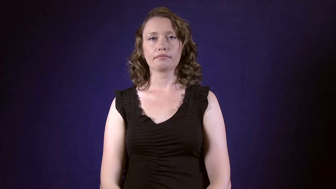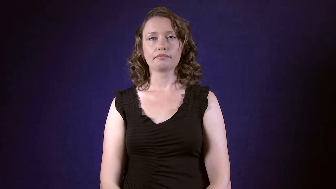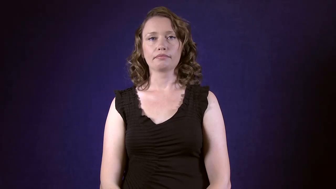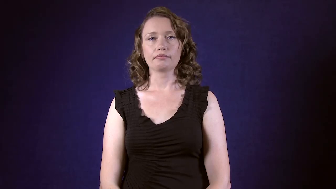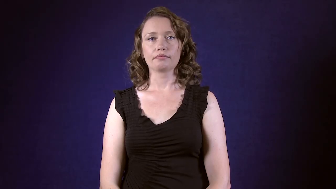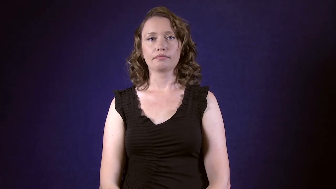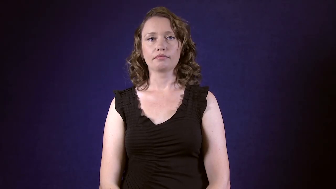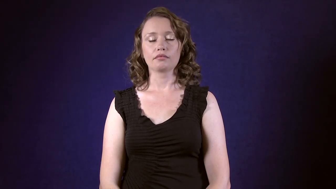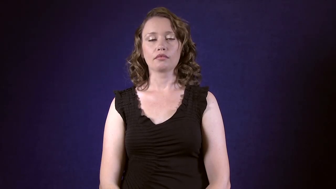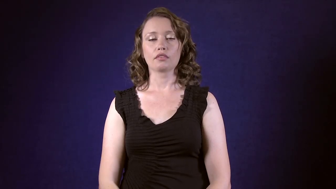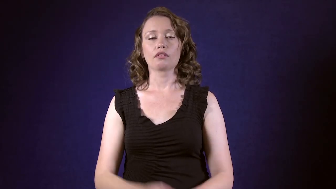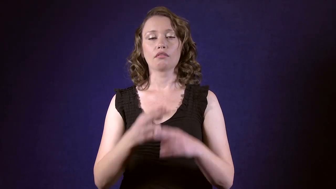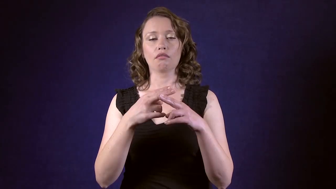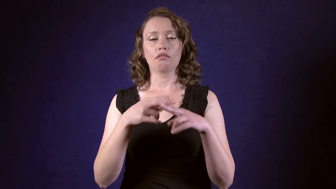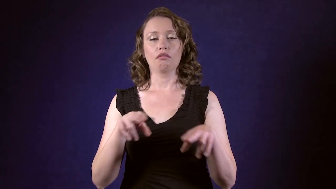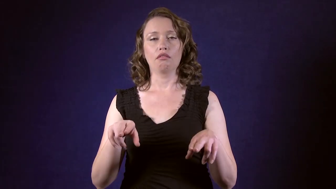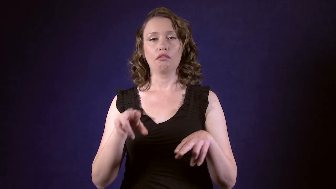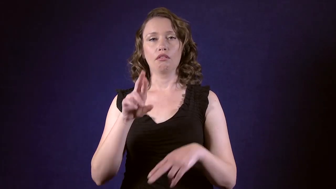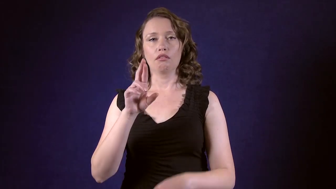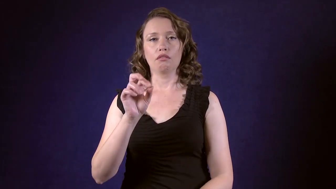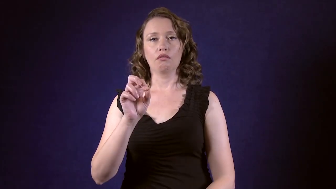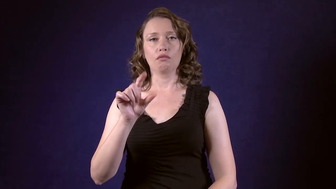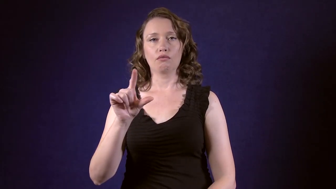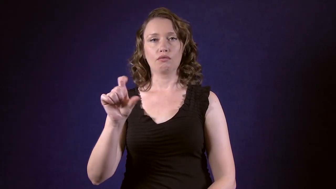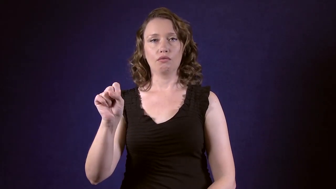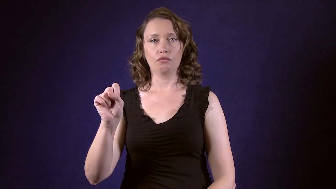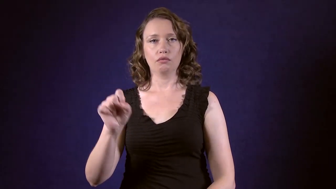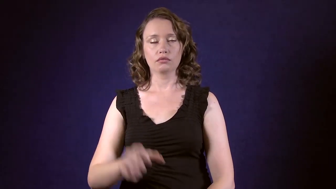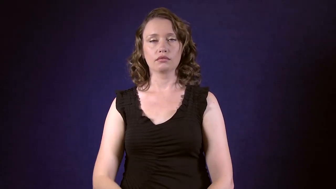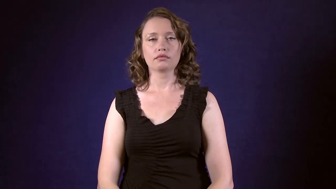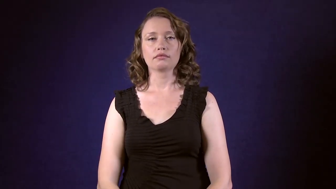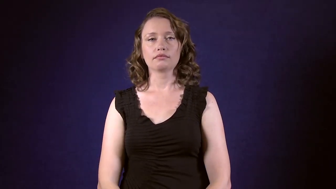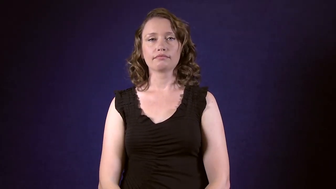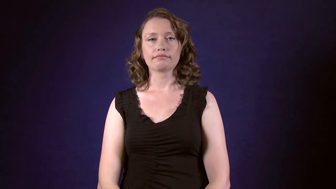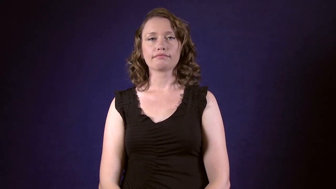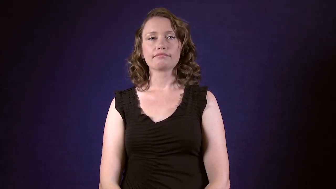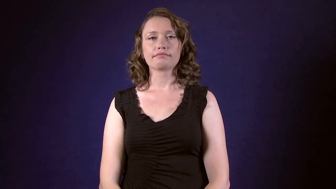Egg rolls